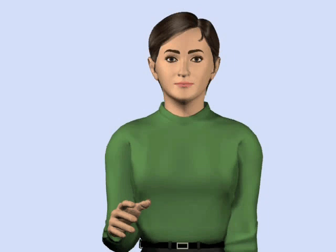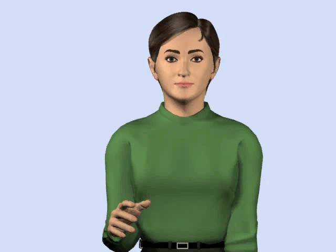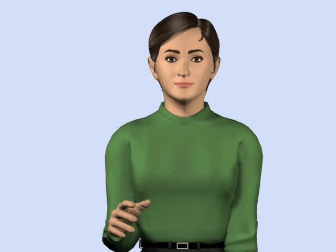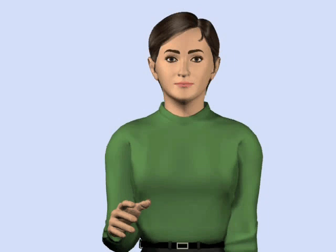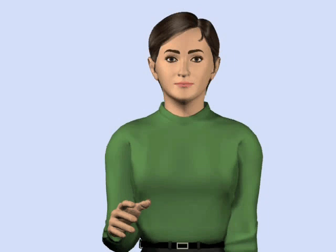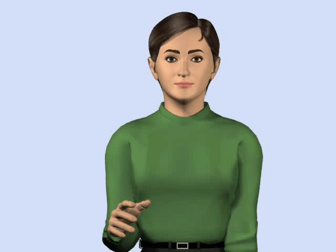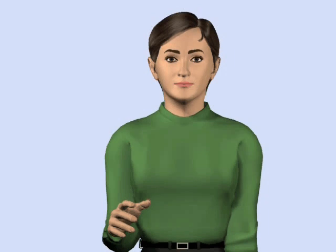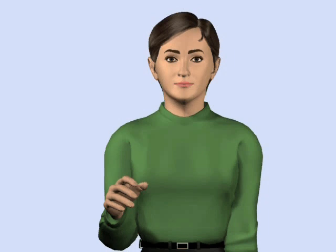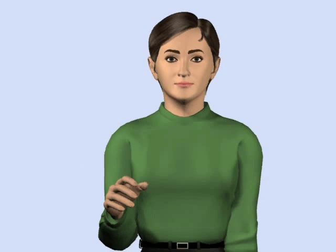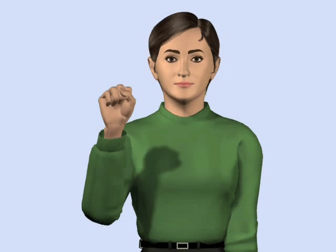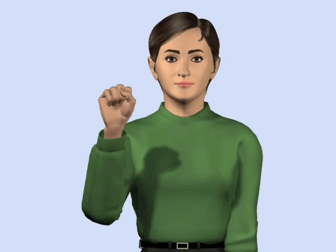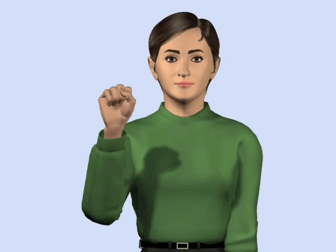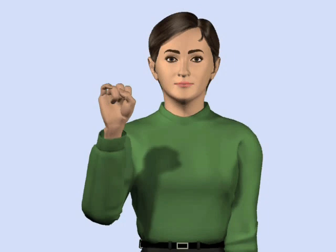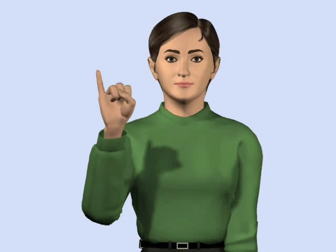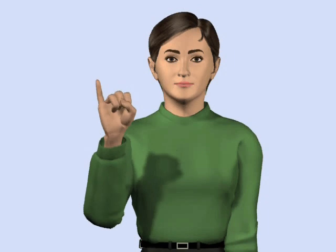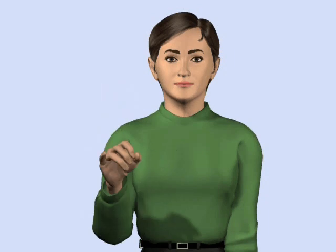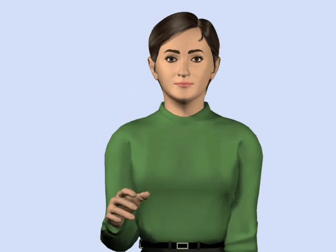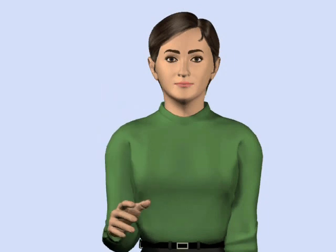Staten Island